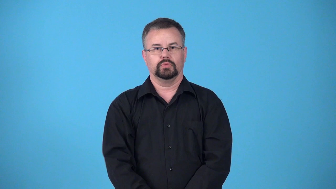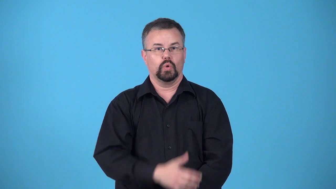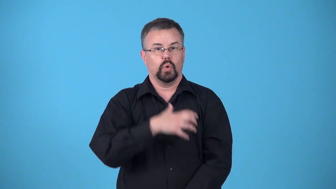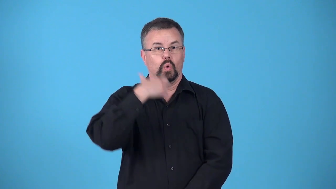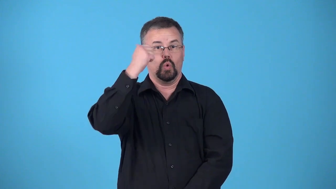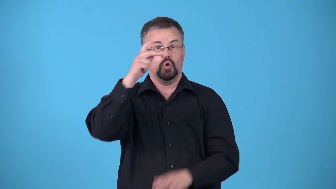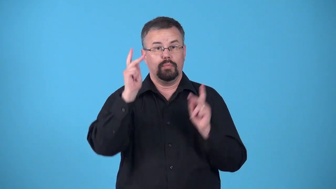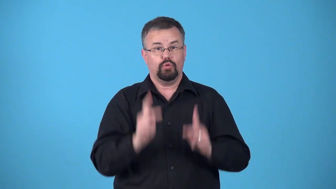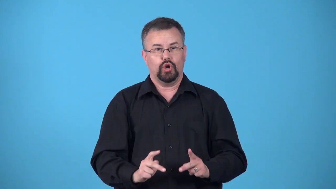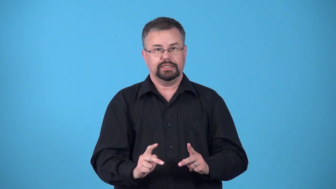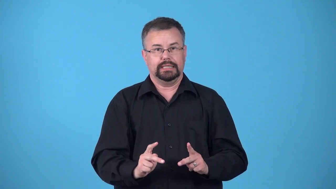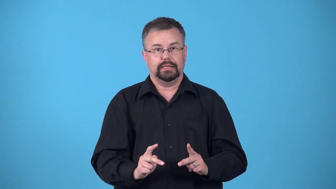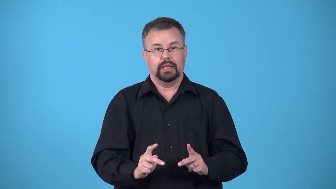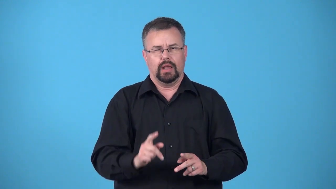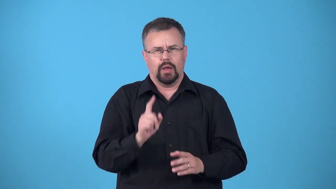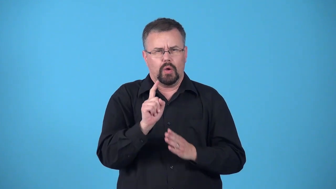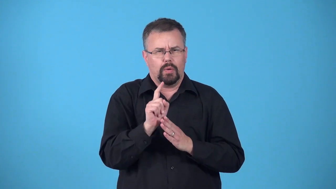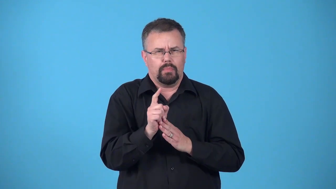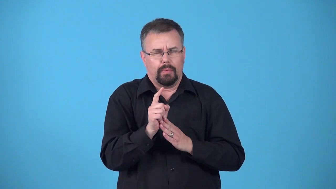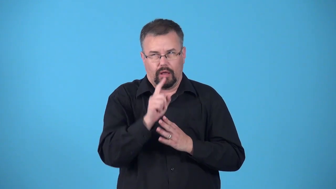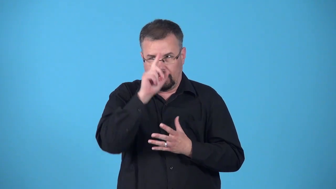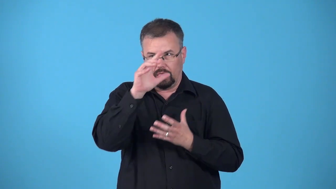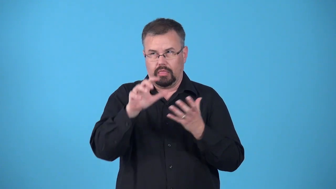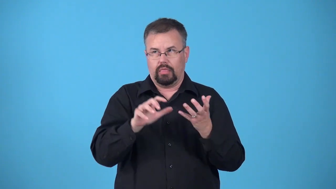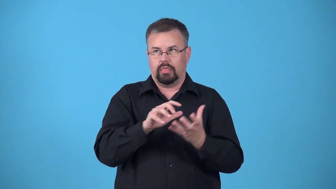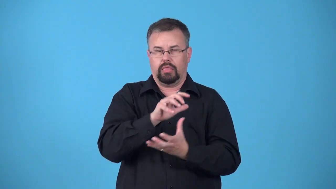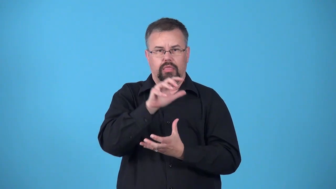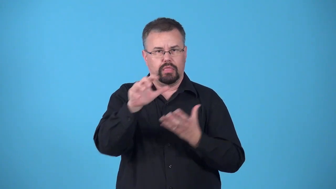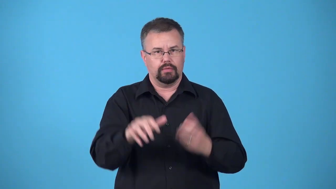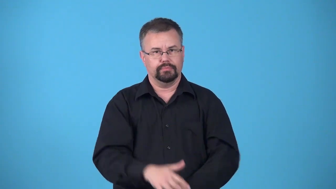senior moment